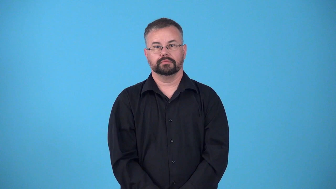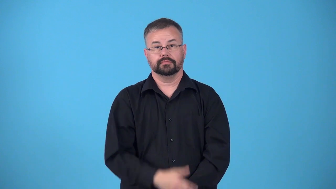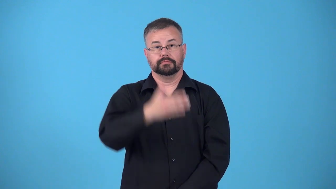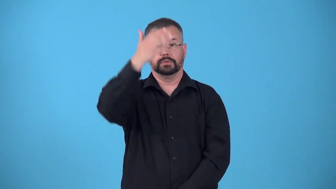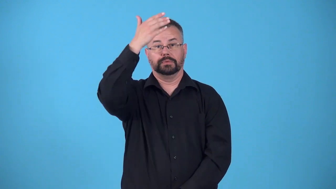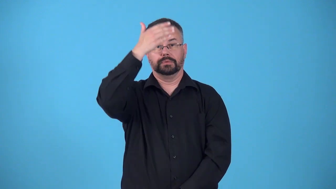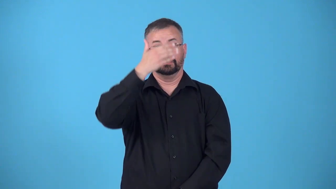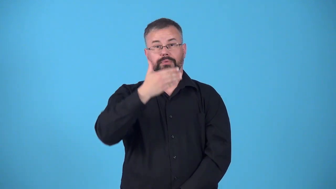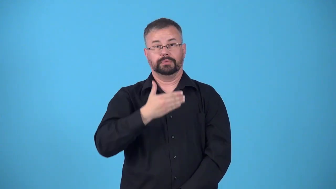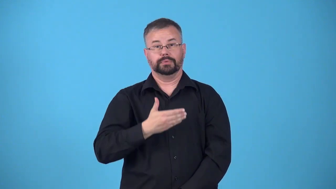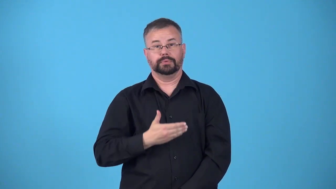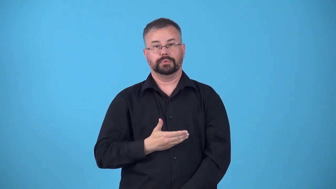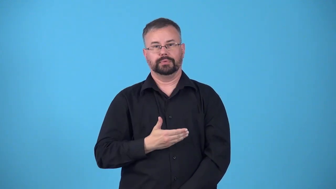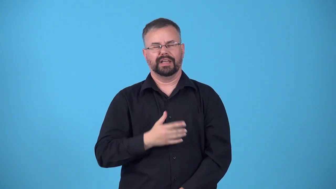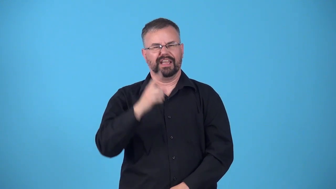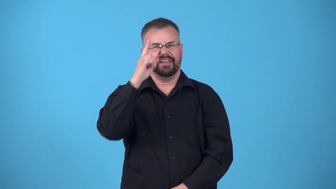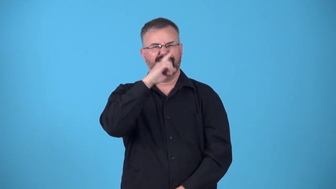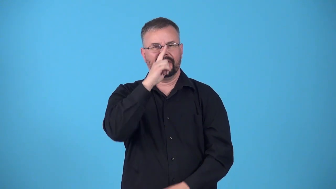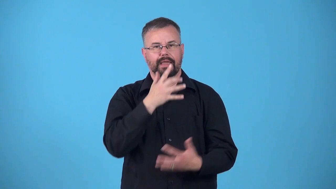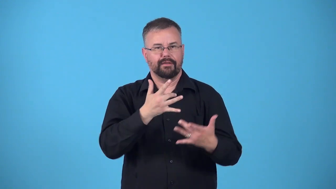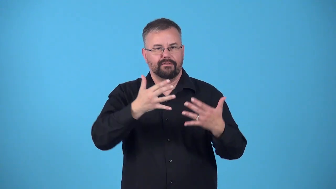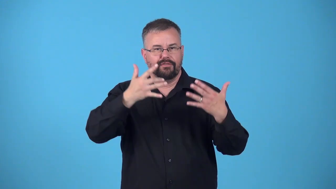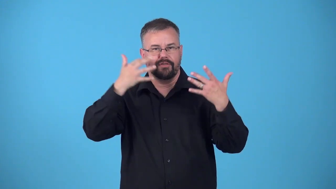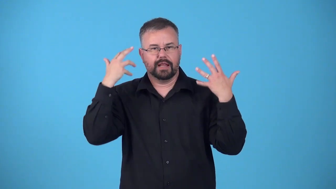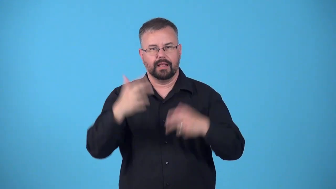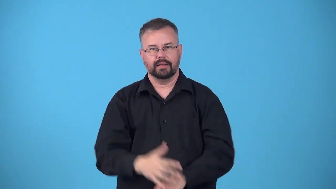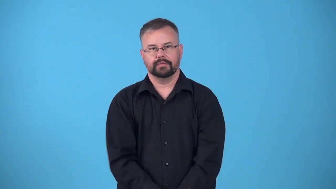veneer